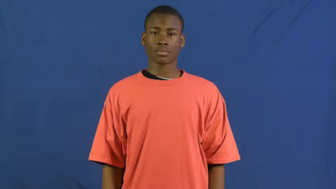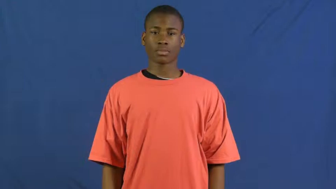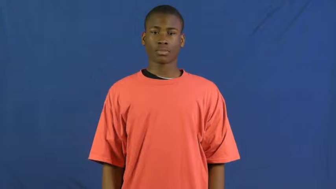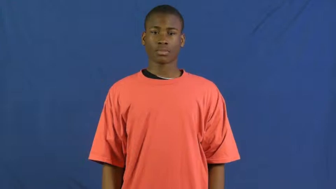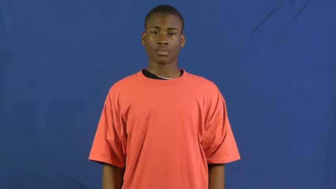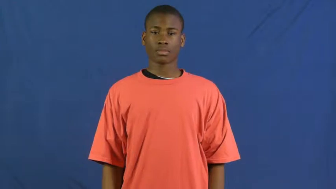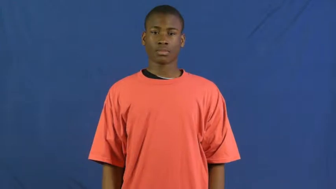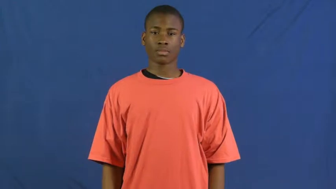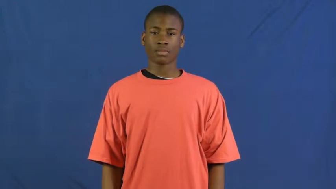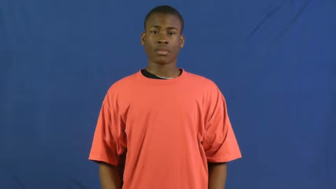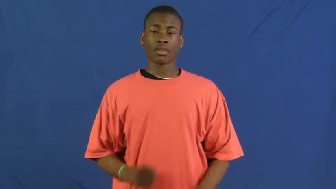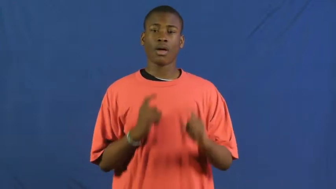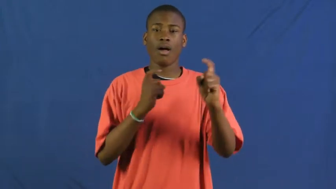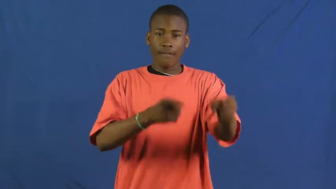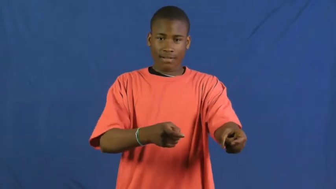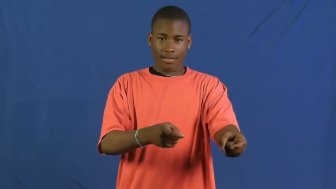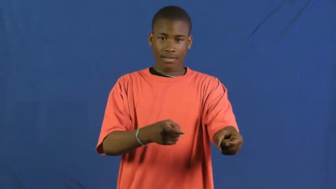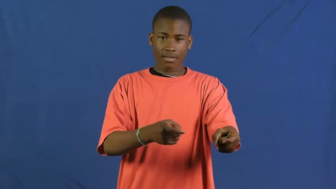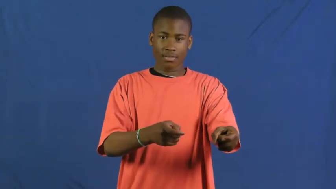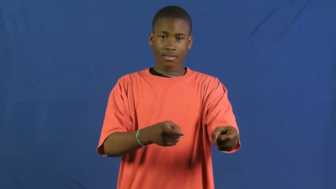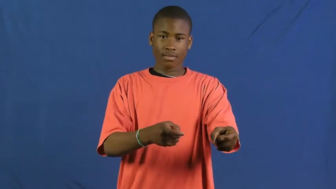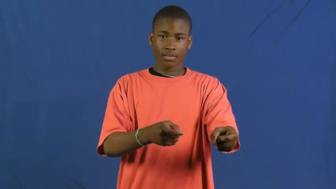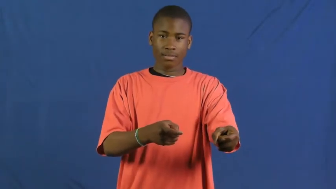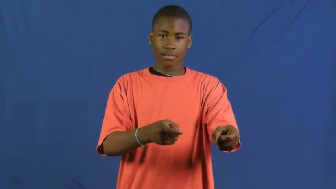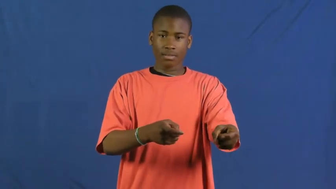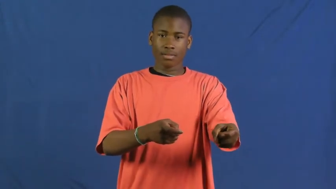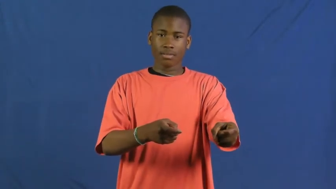pay off,payoff-reward